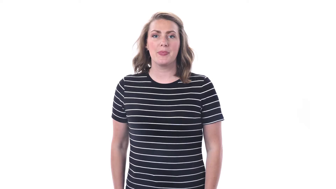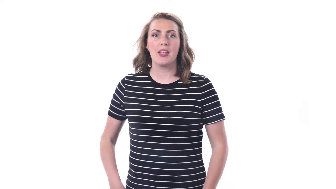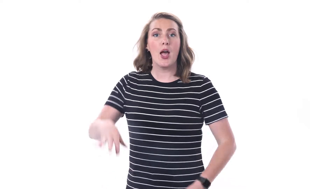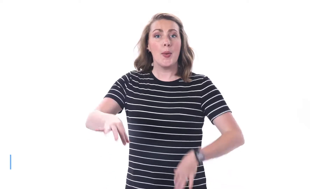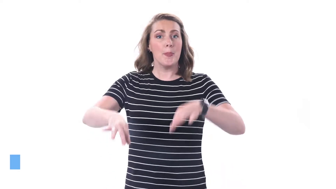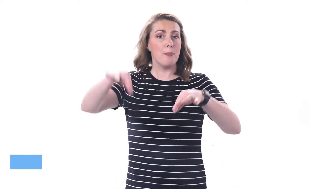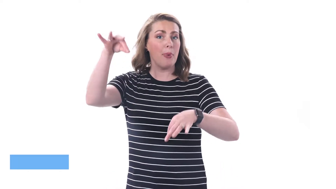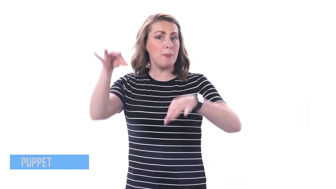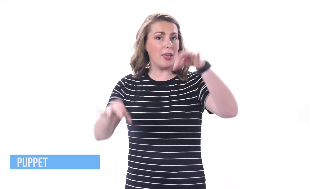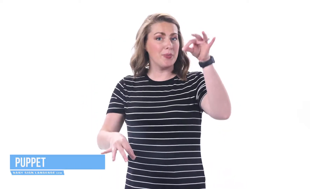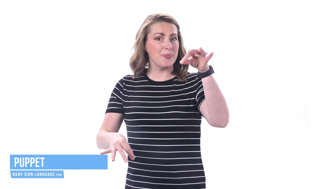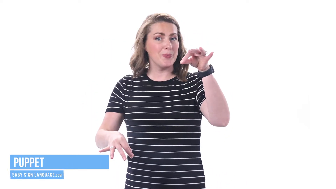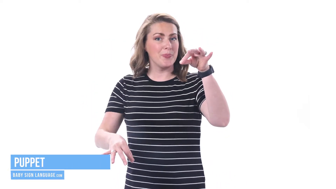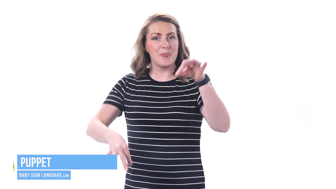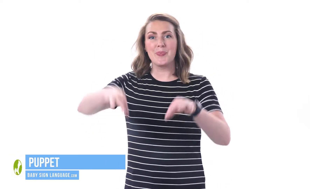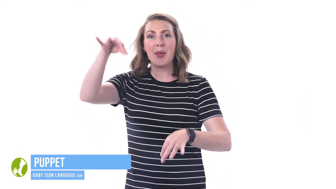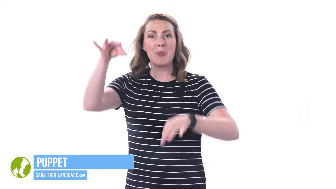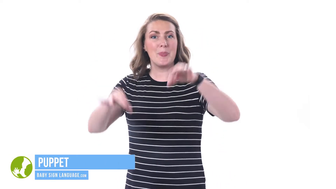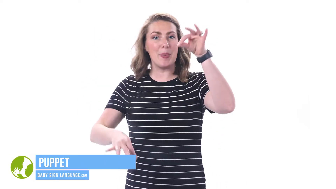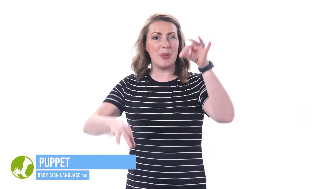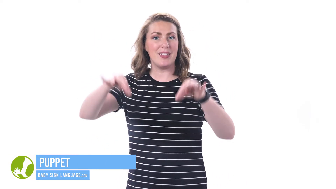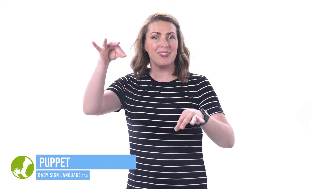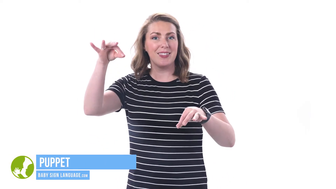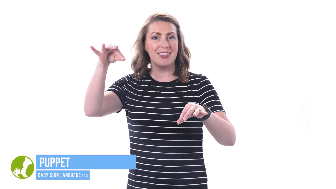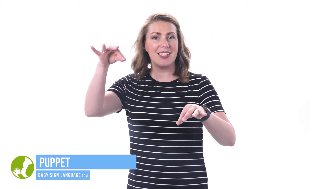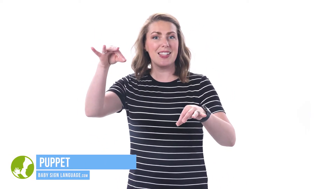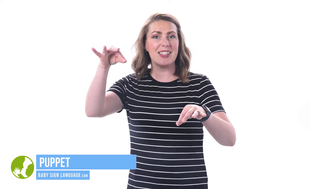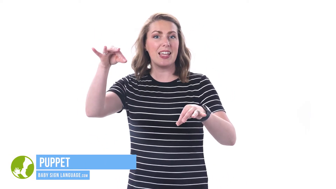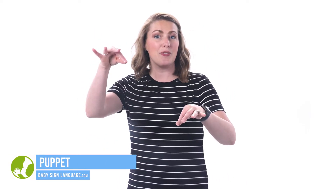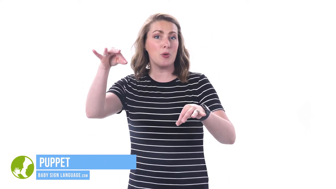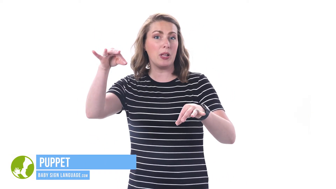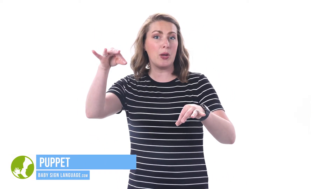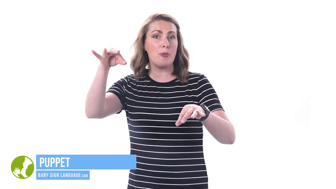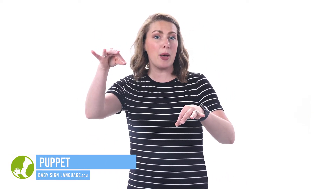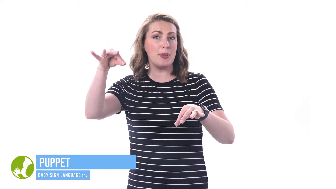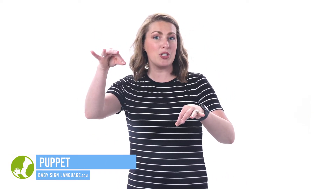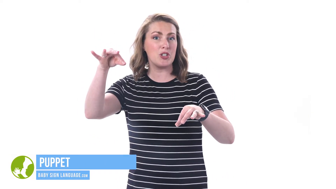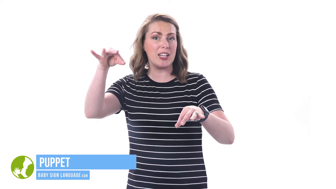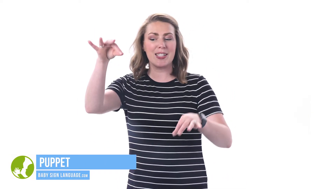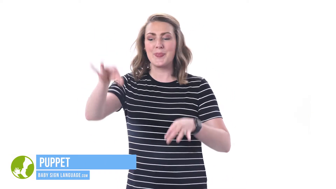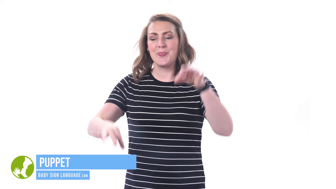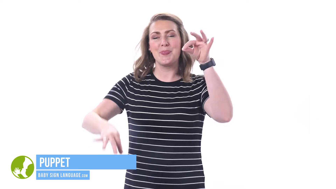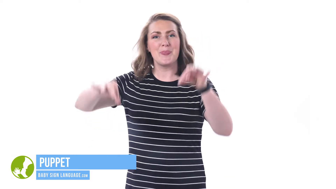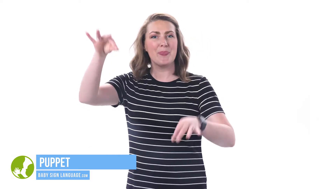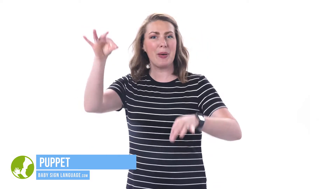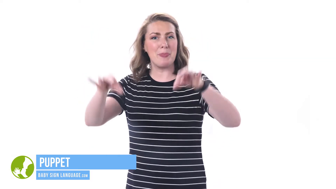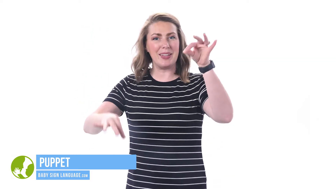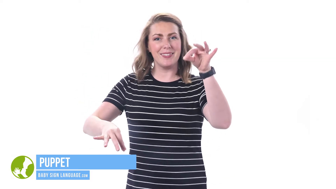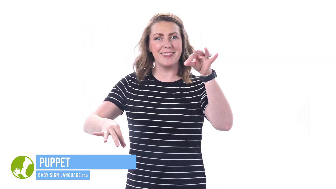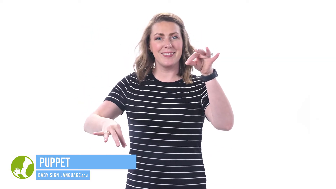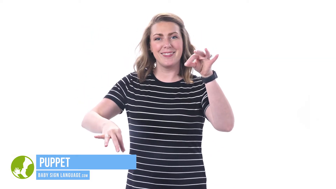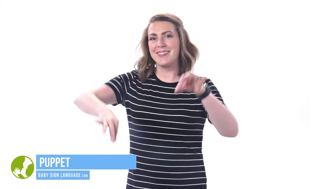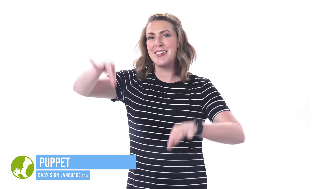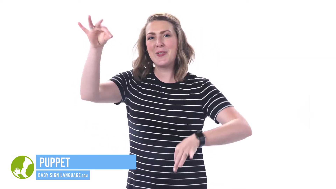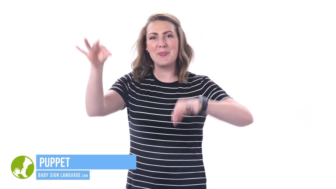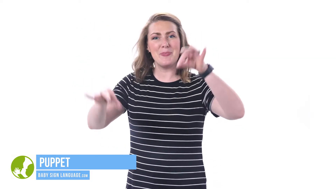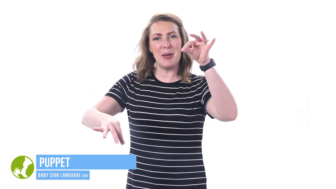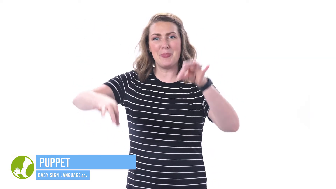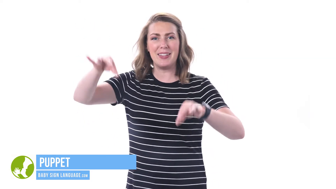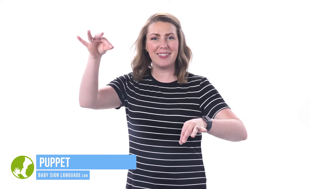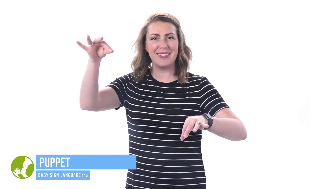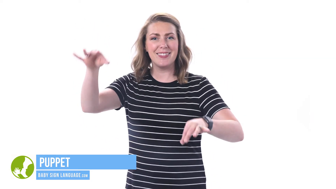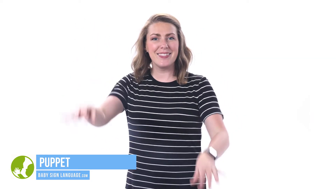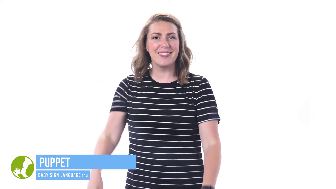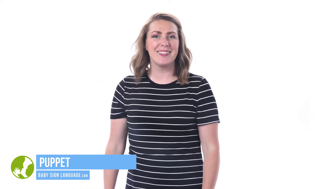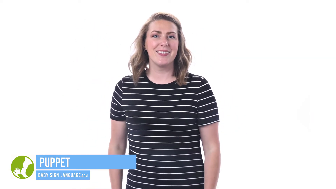Puppet